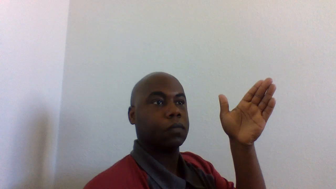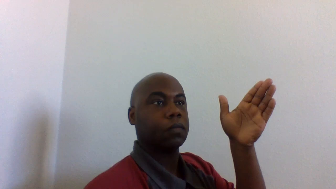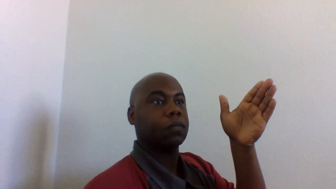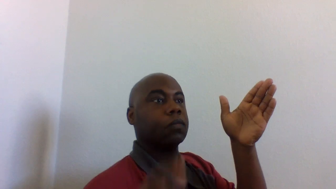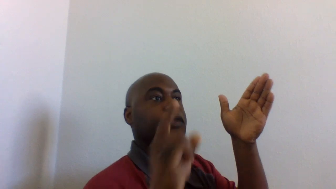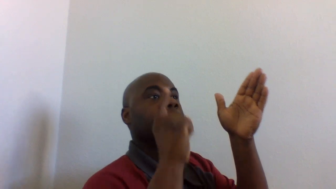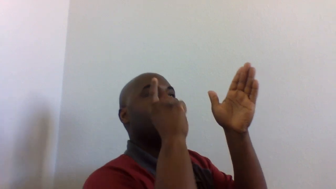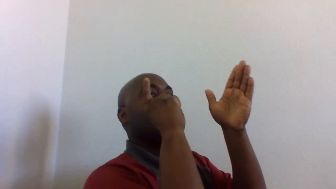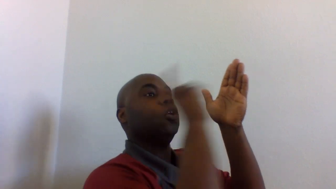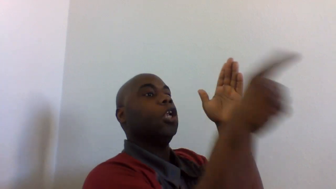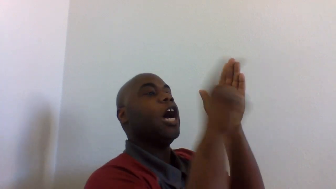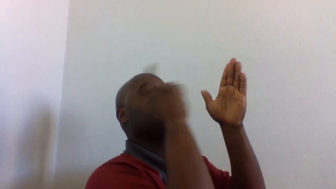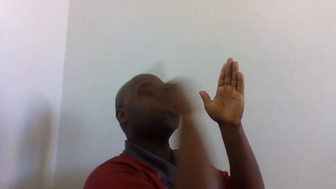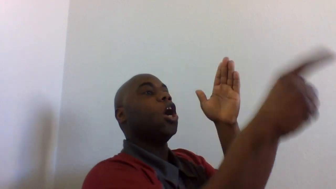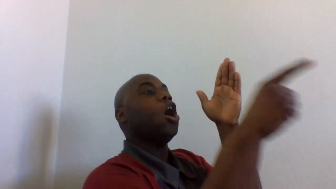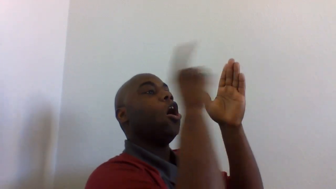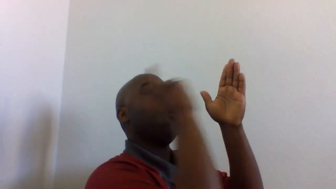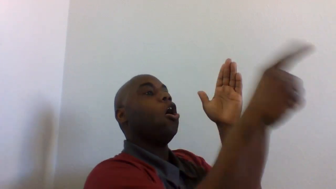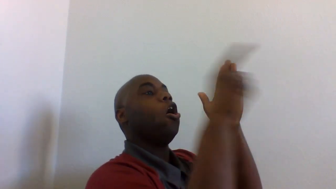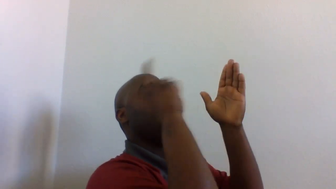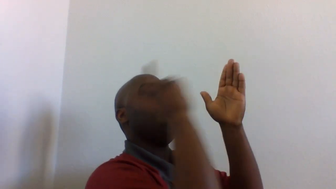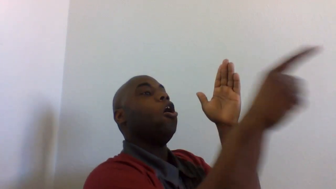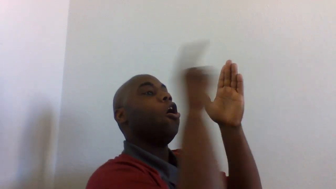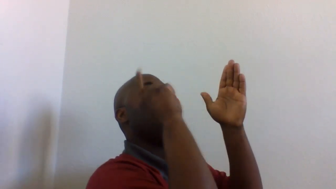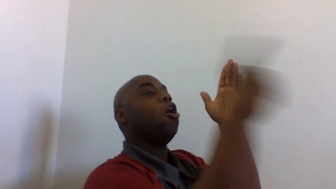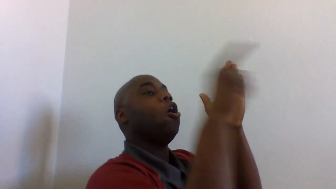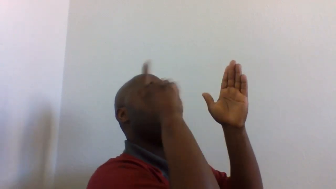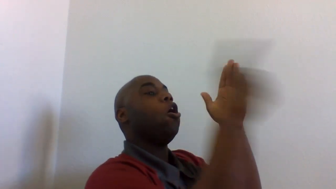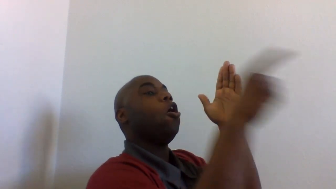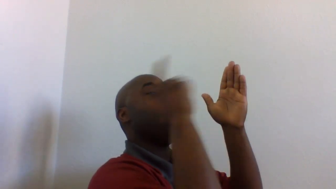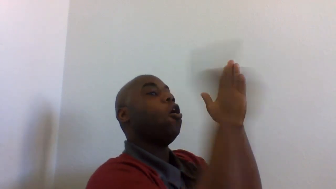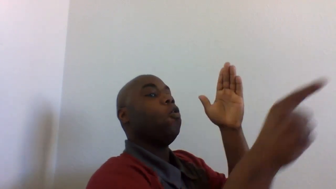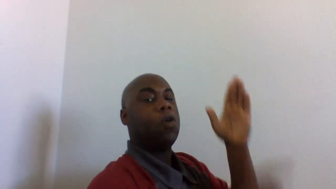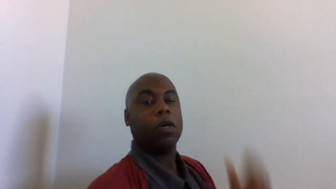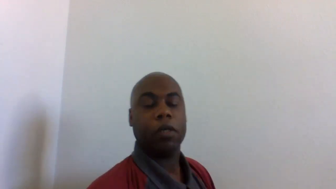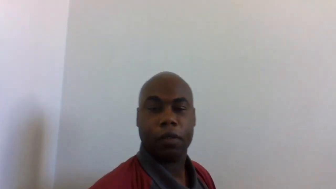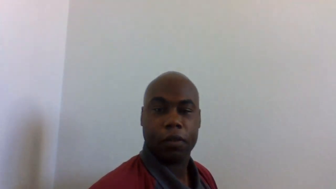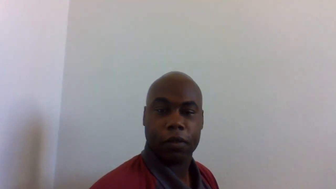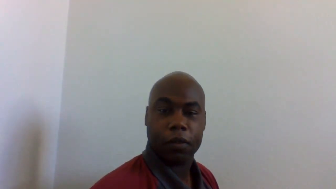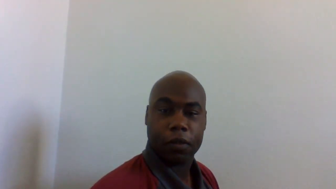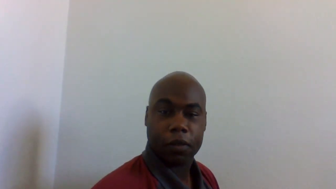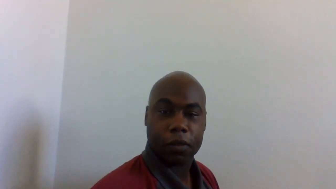Let's Goooo